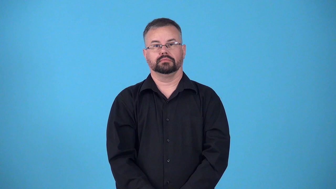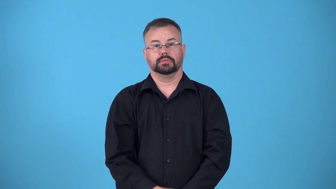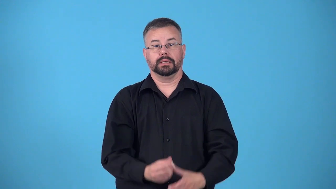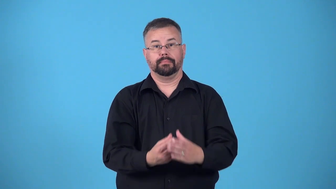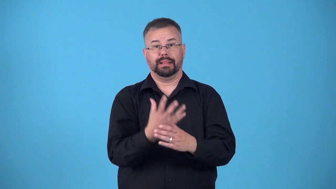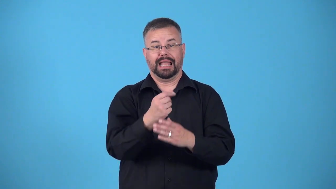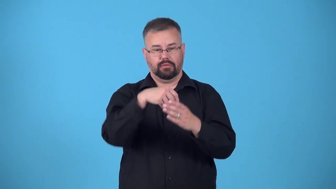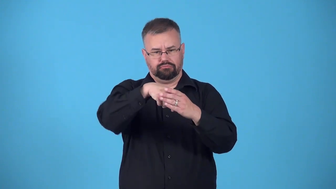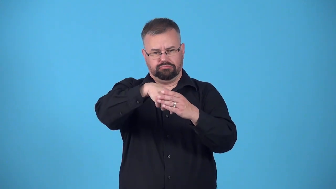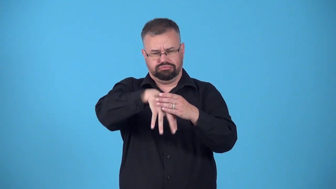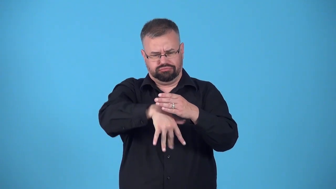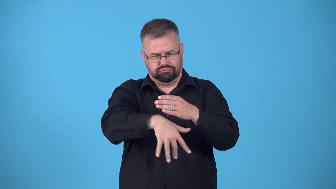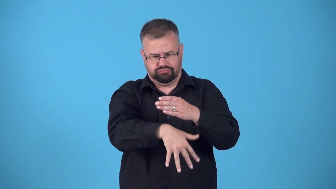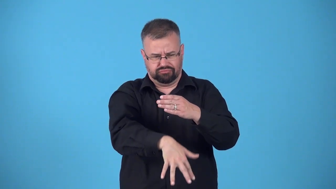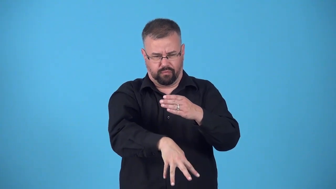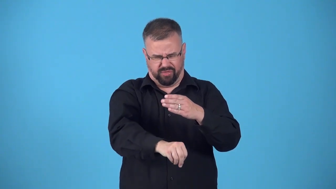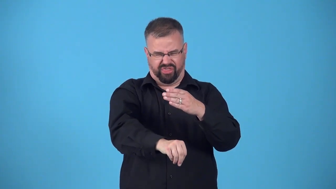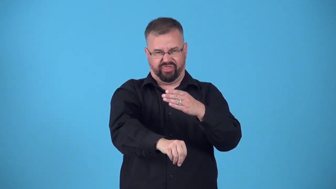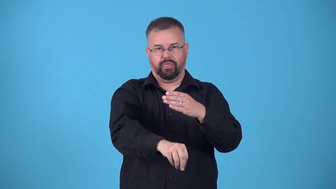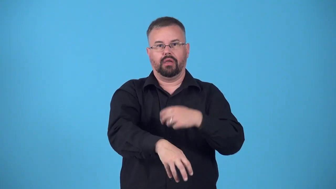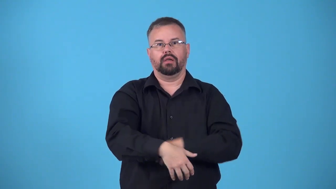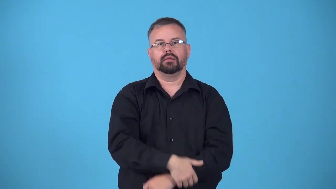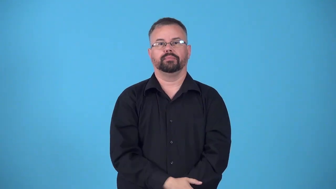rootbound